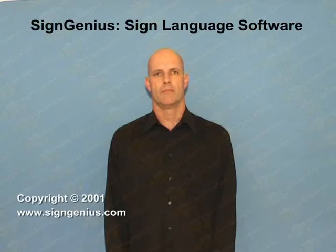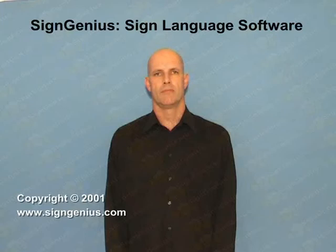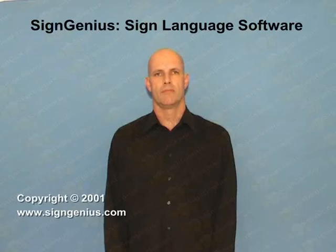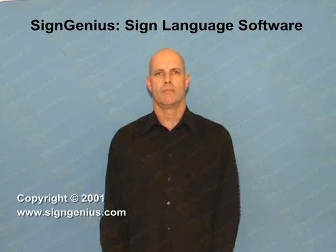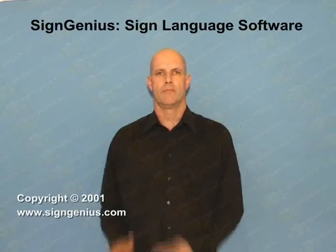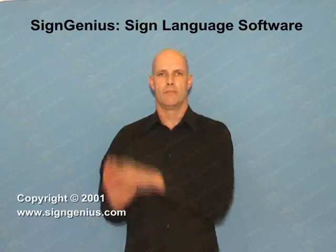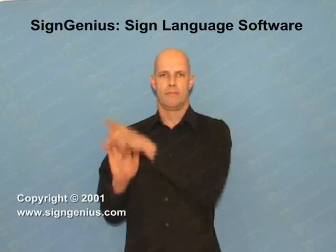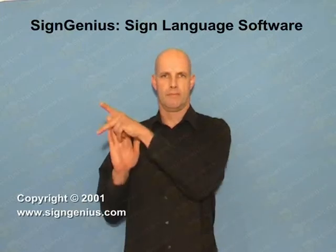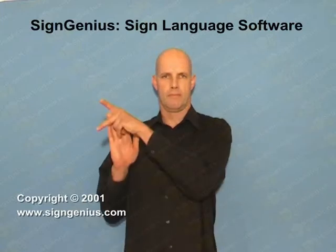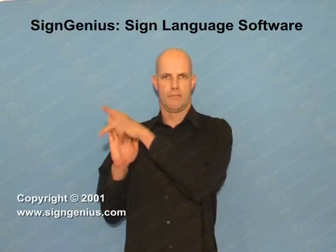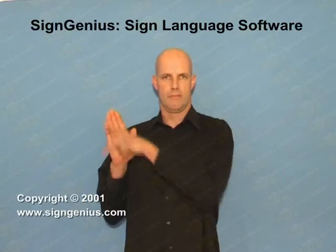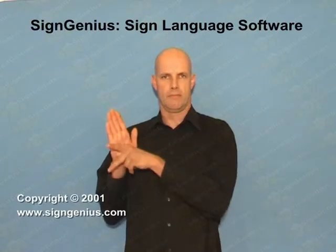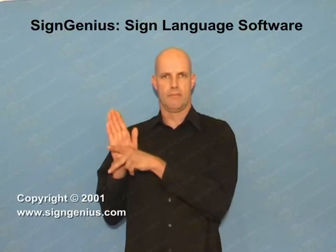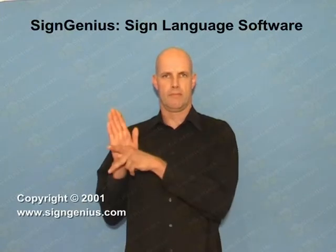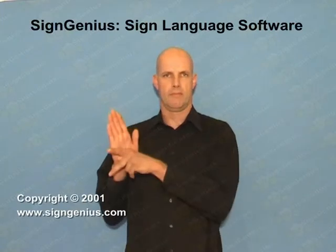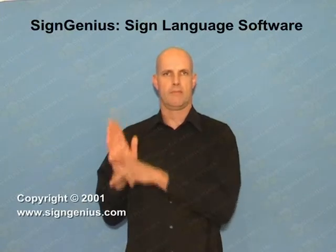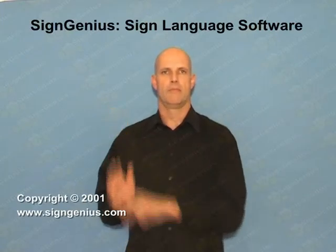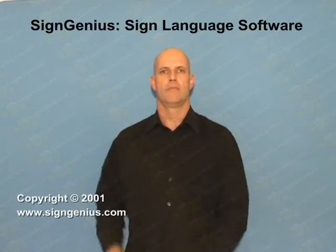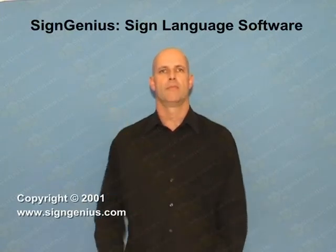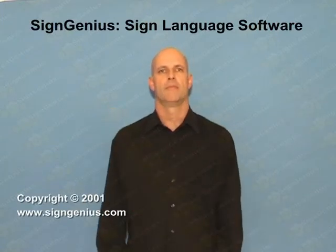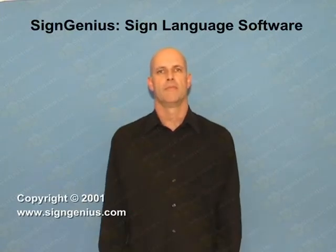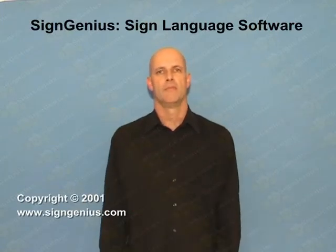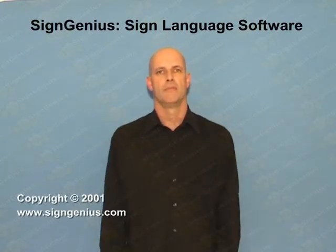PRINCIPLE